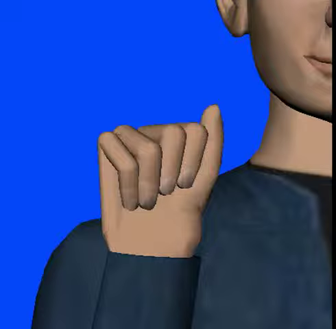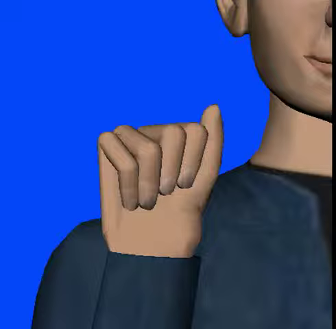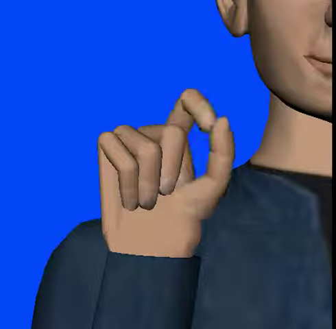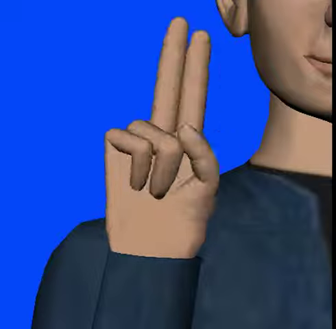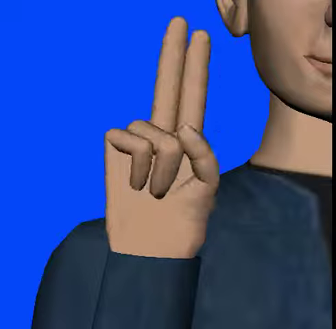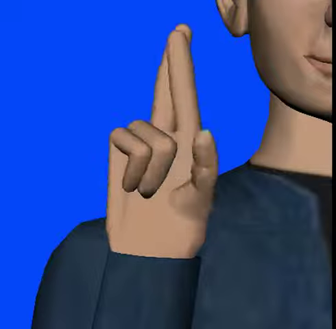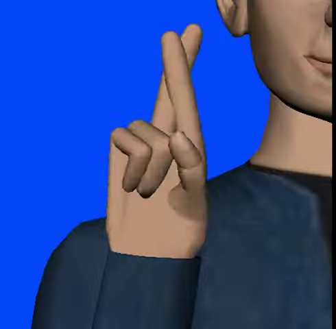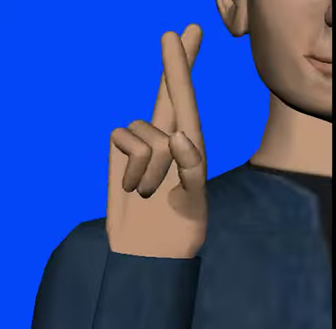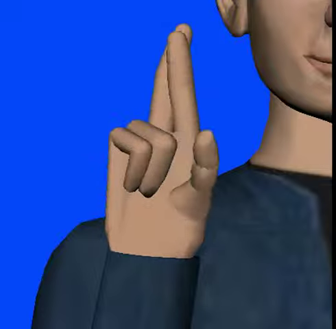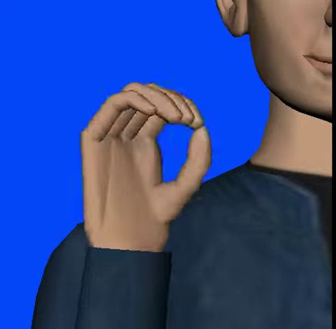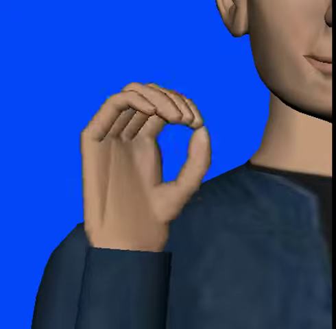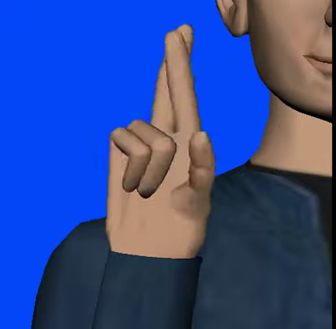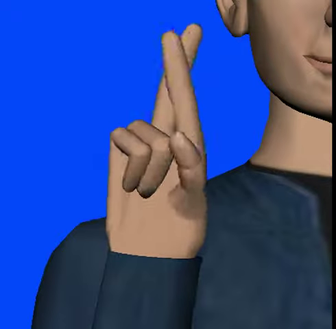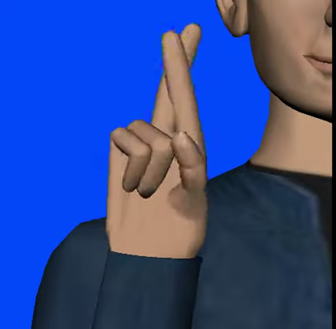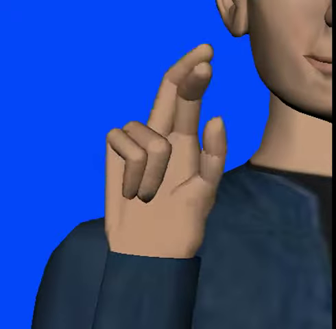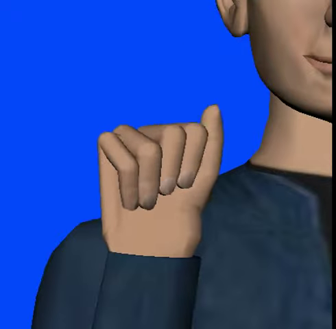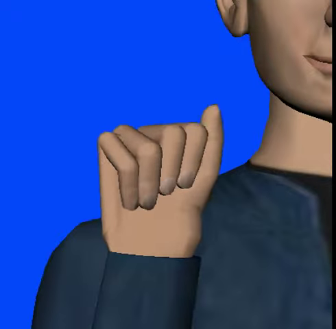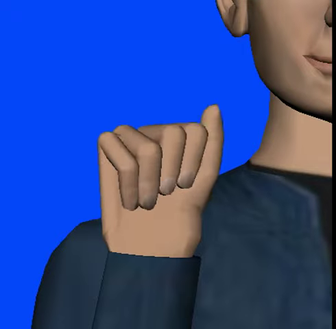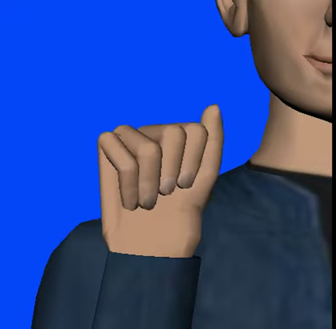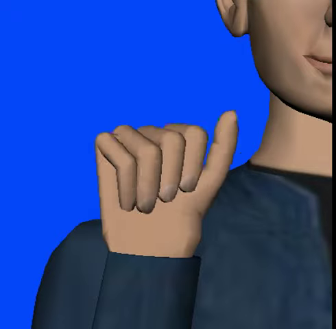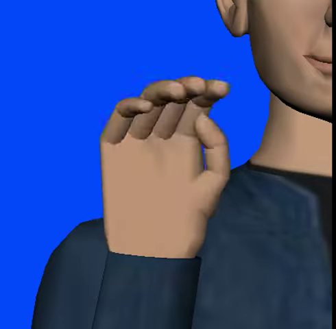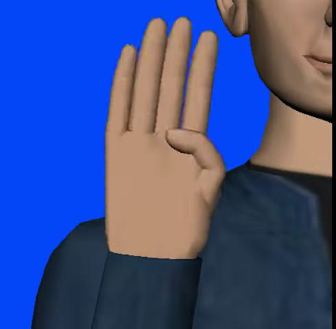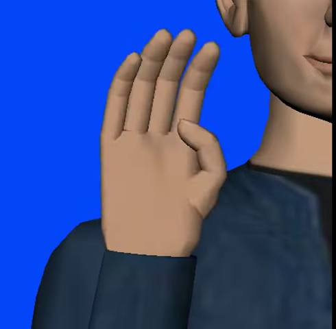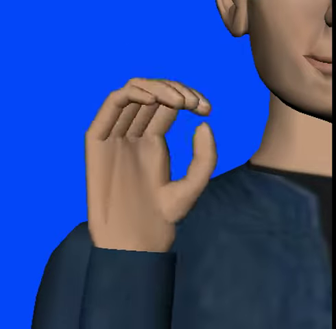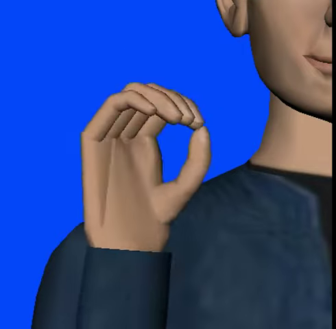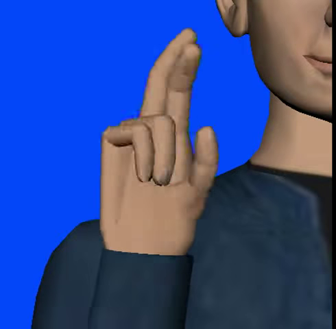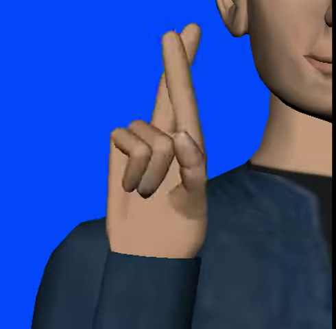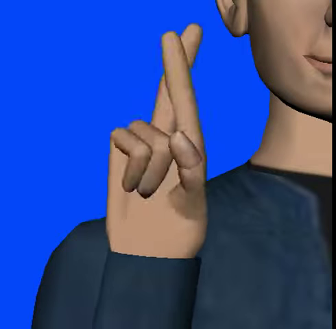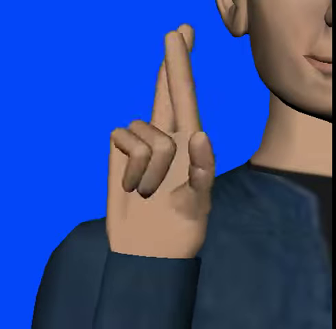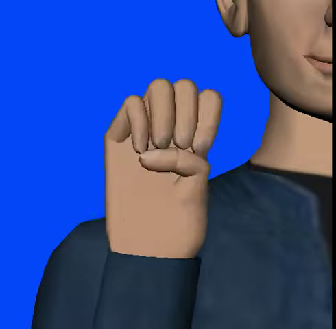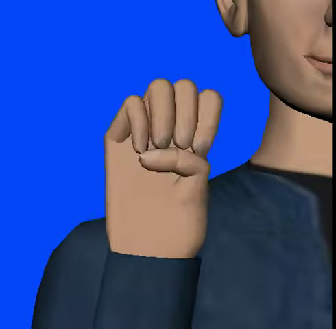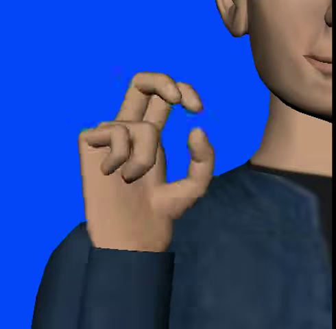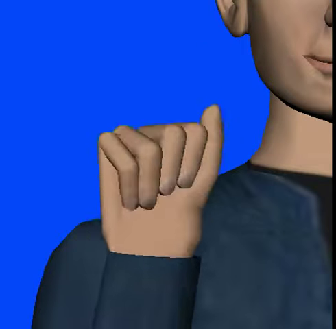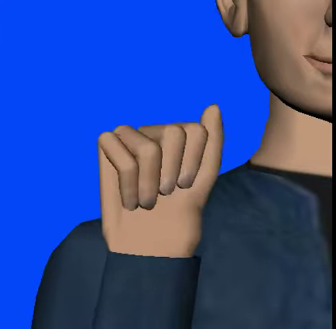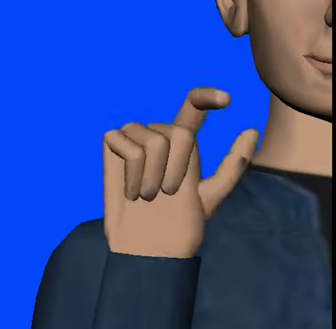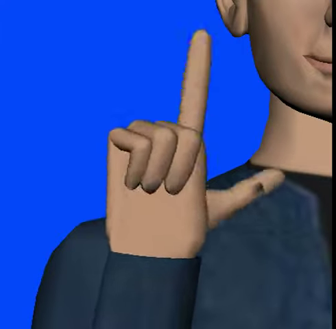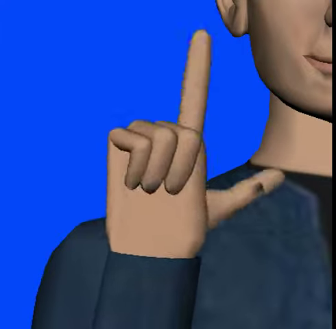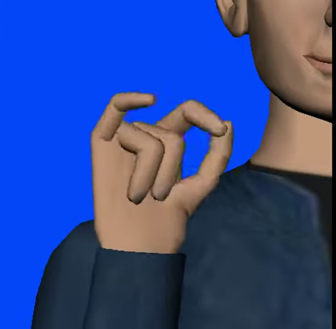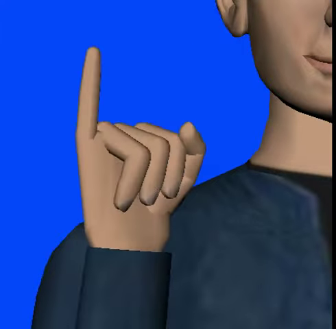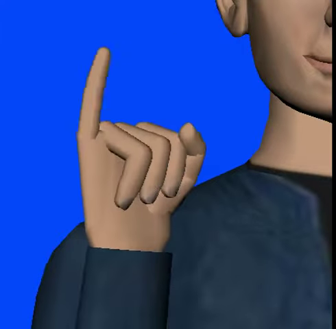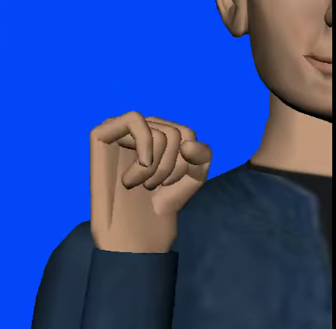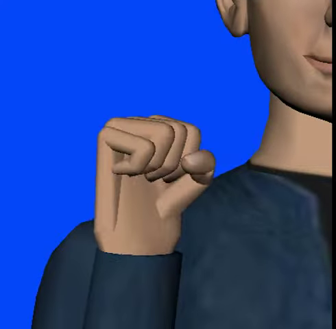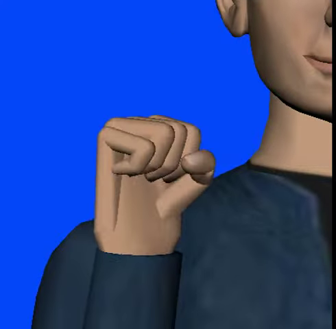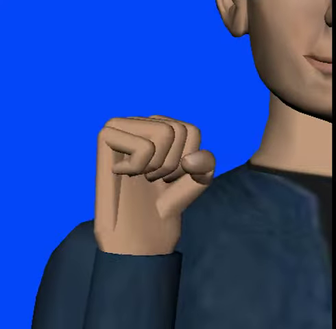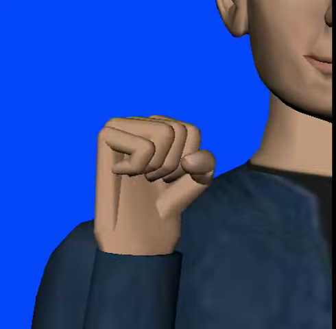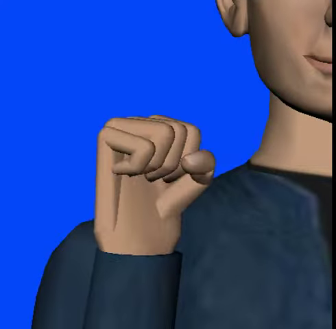aurora borealis